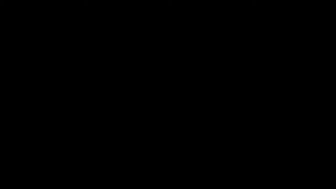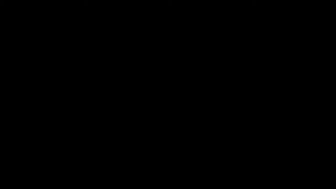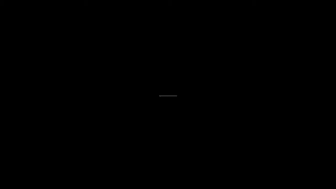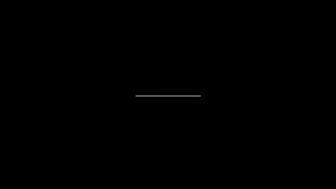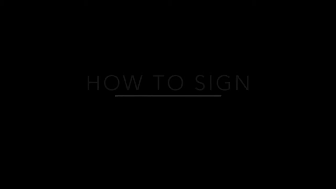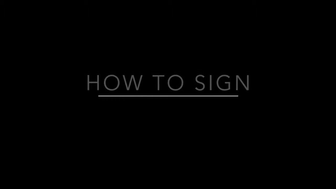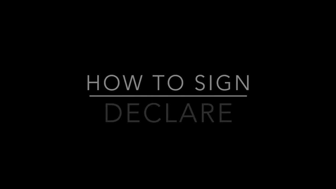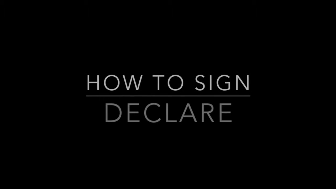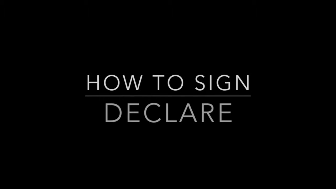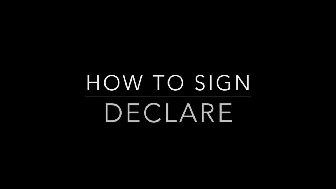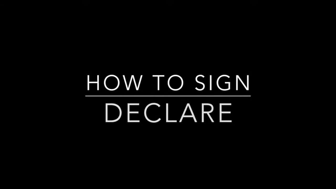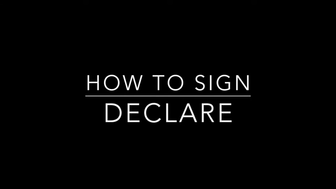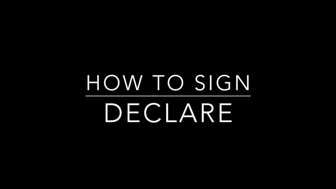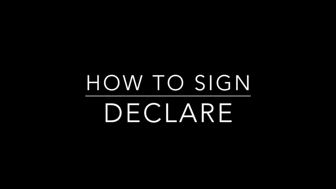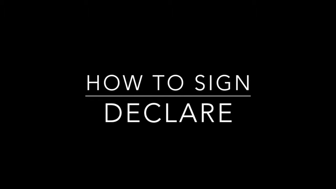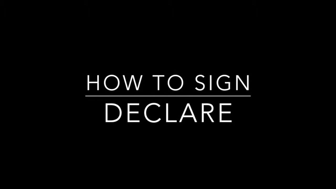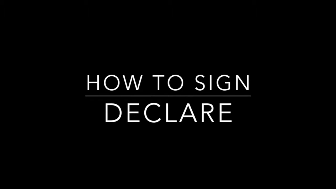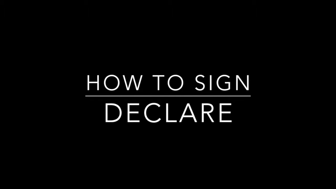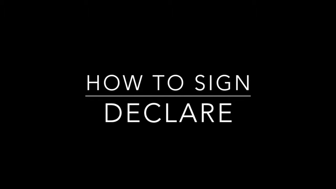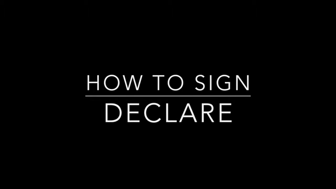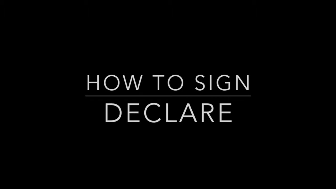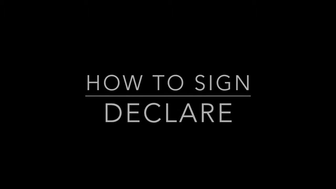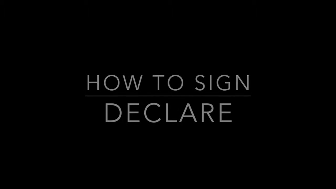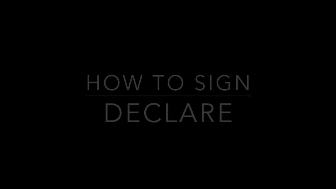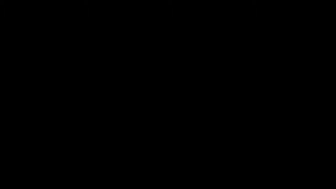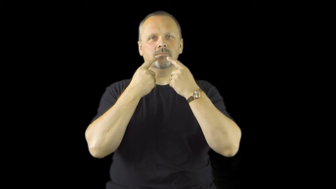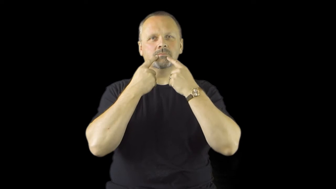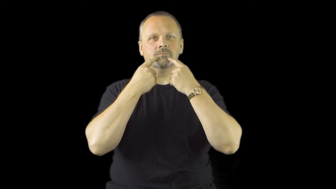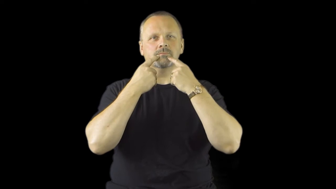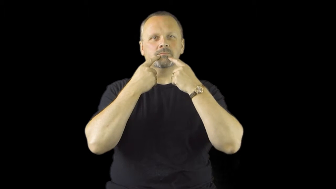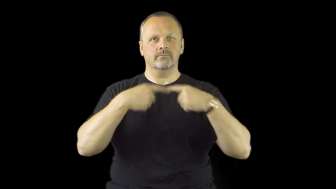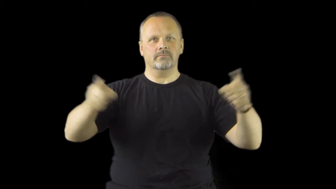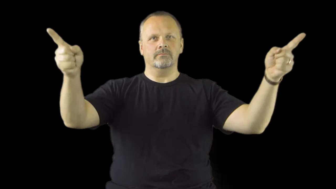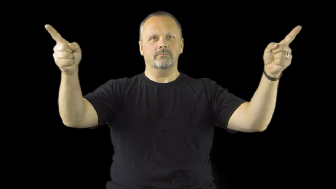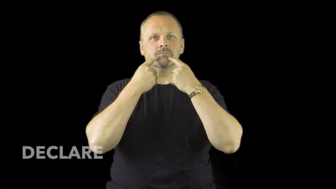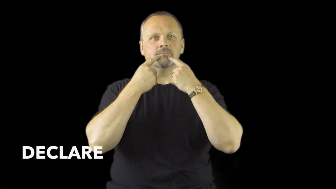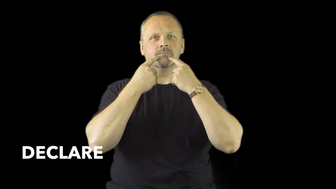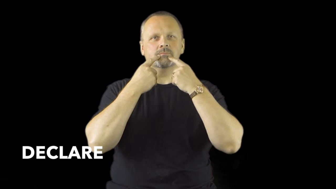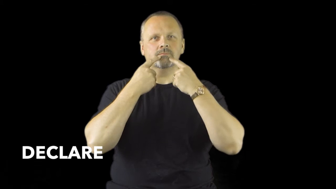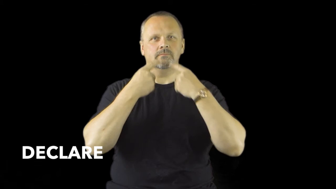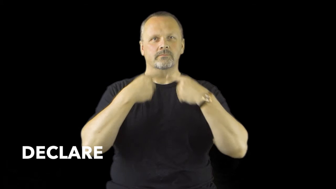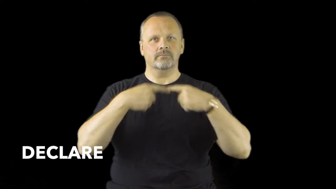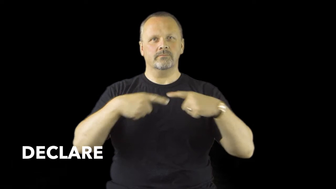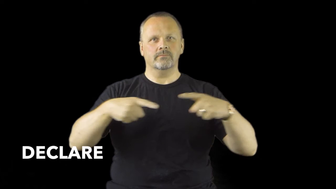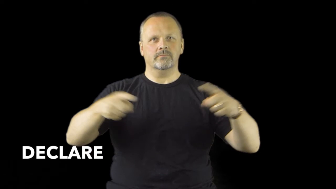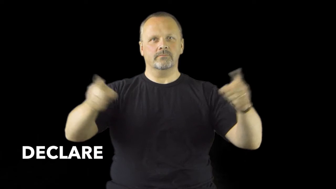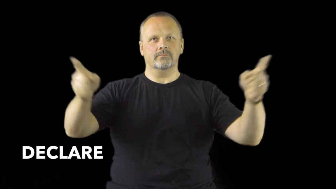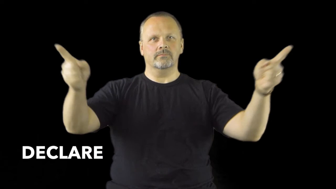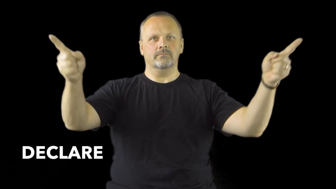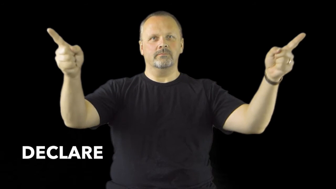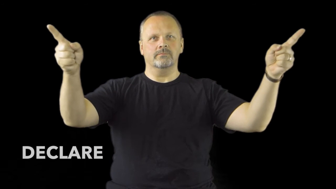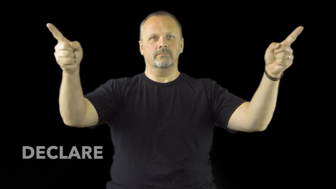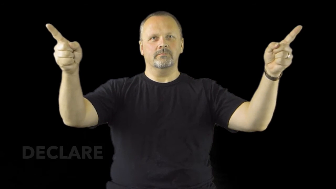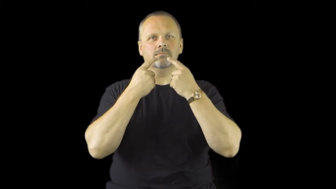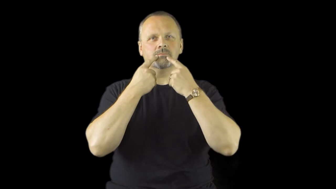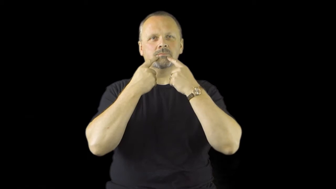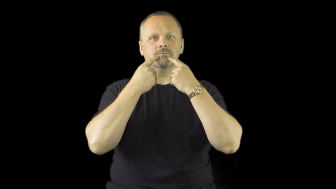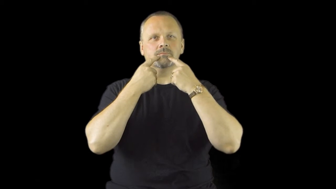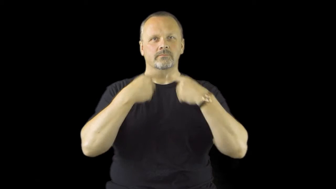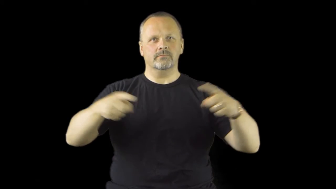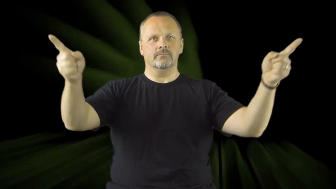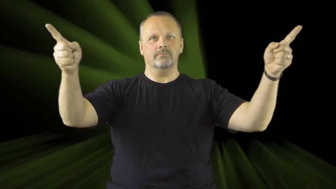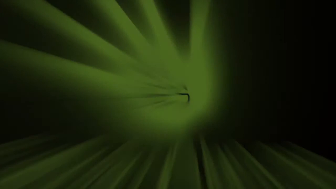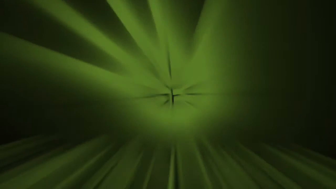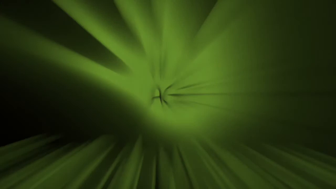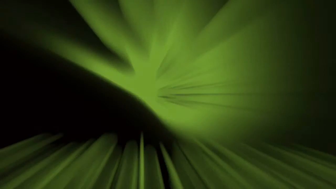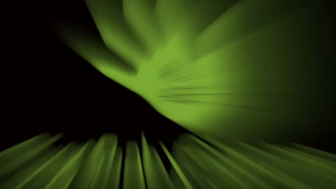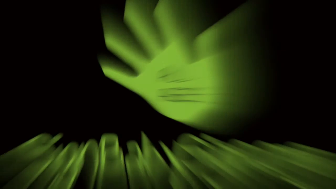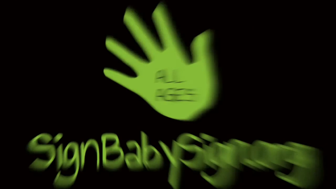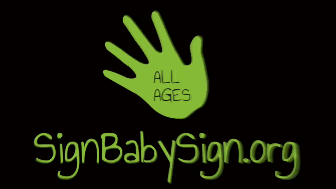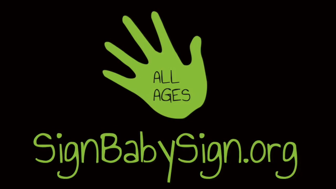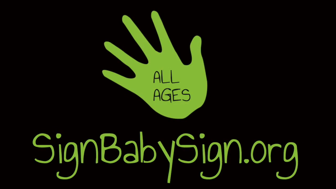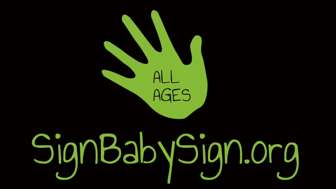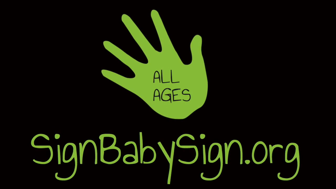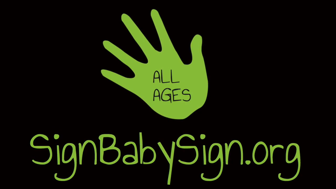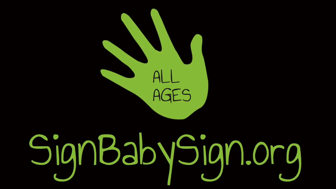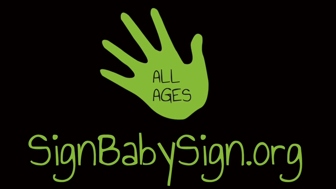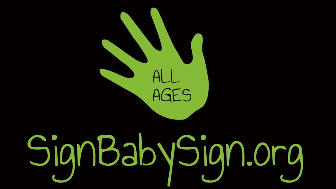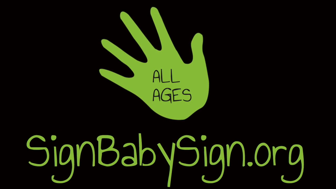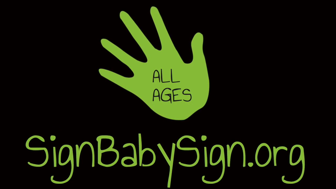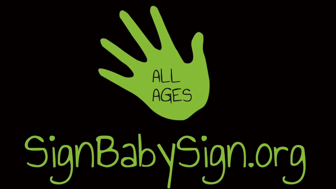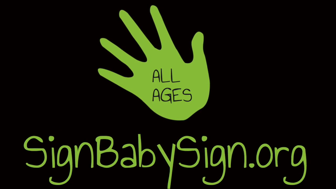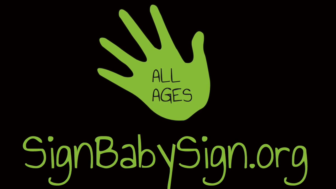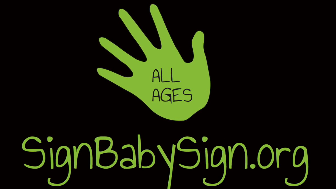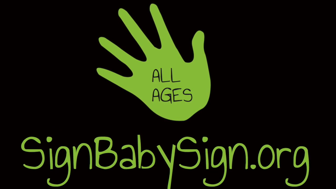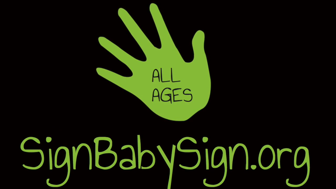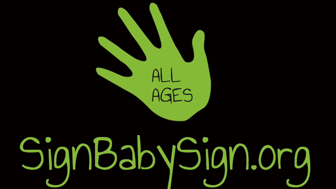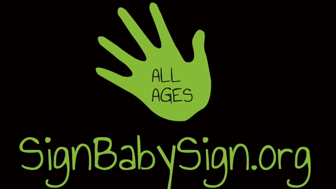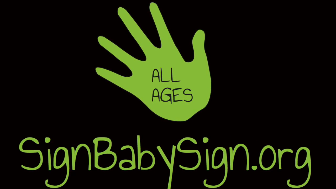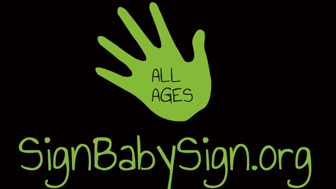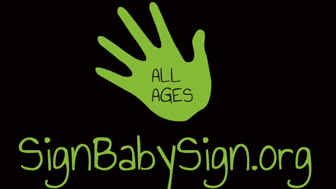Declare